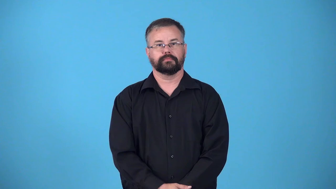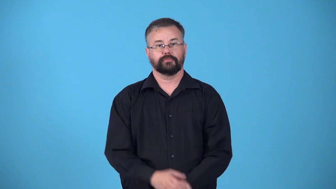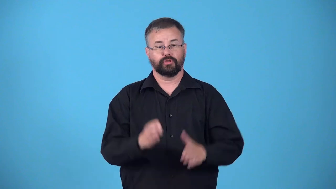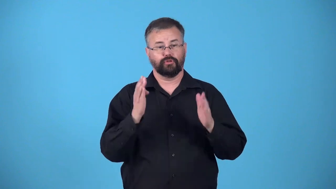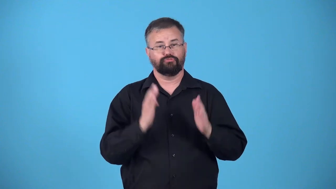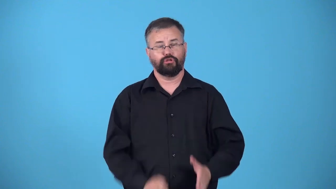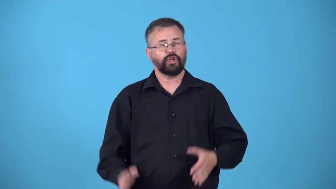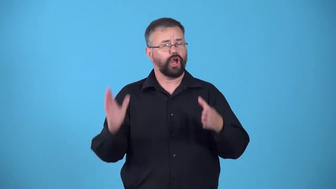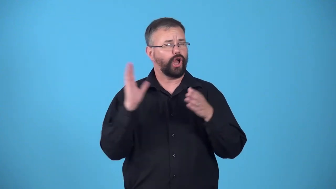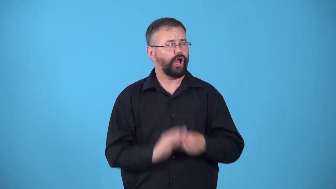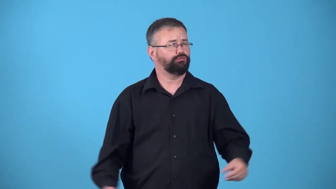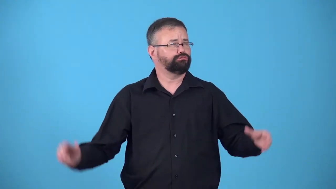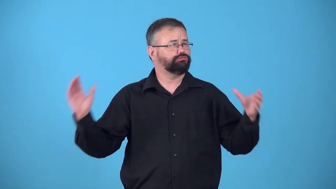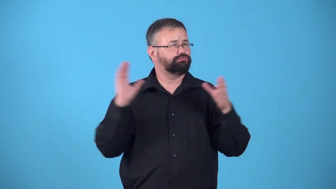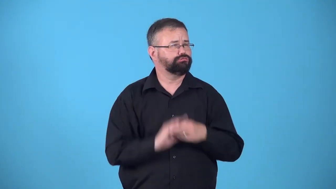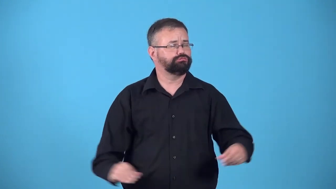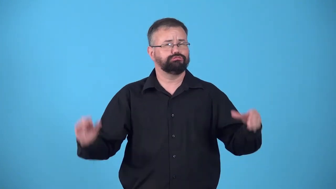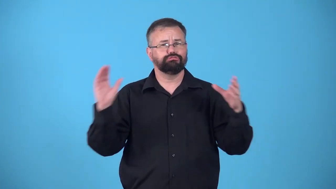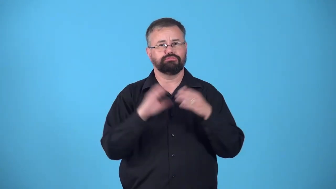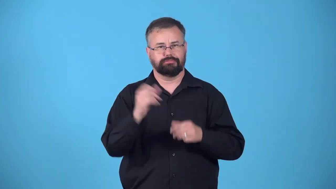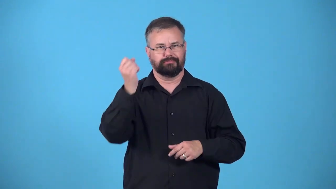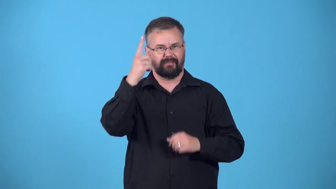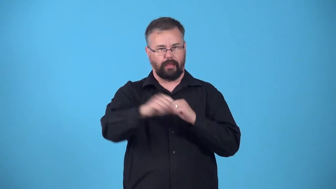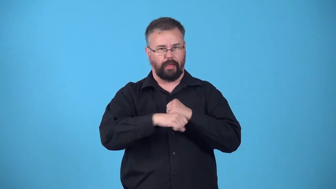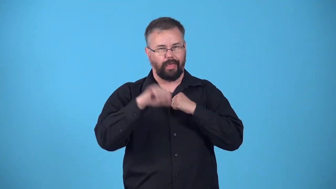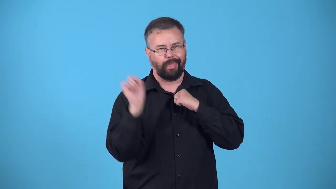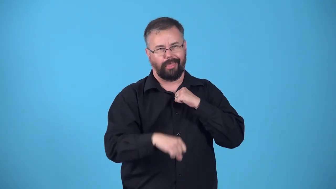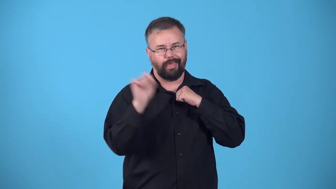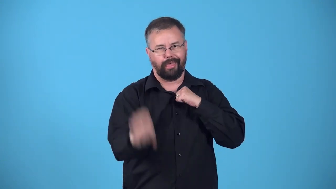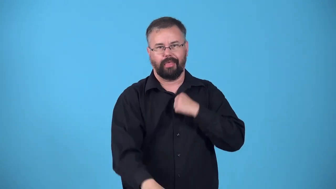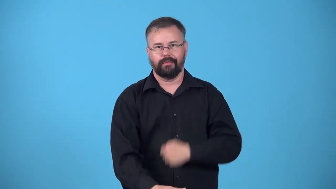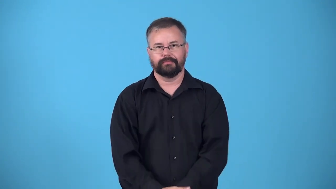embellish,embroider